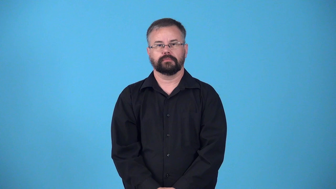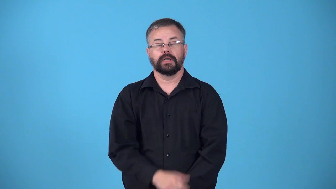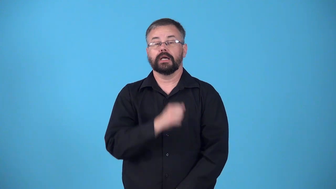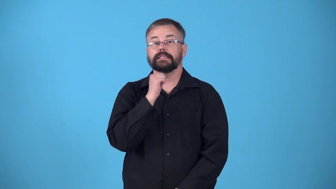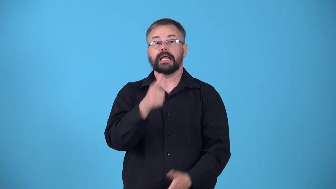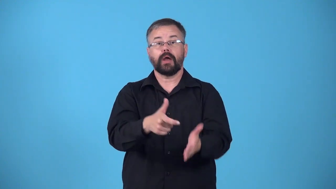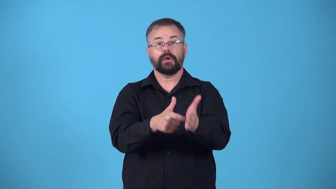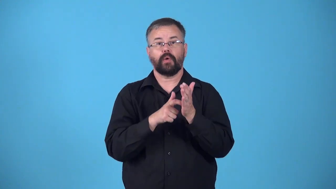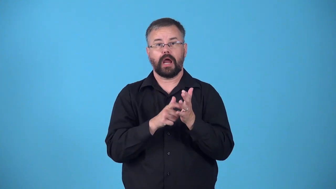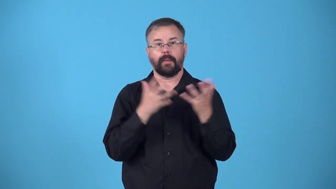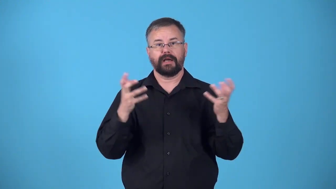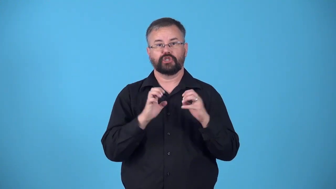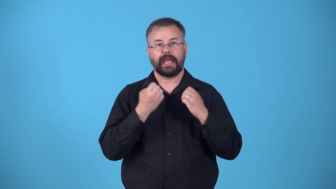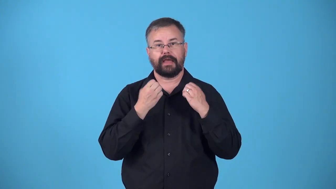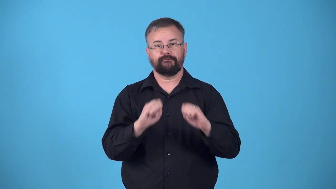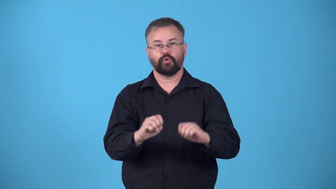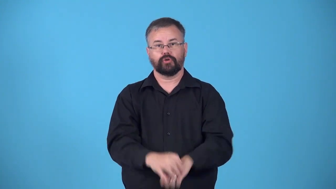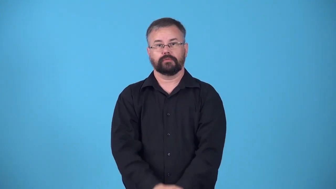economical-effort